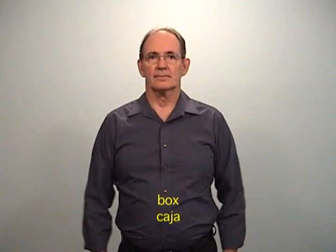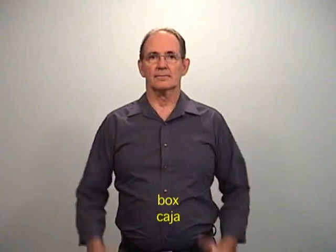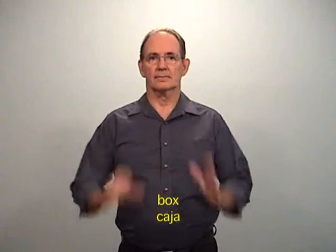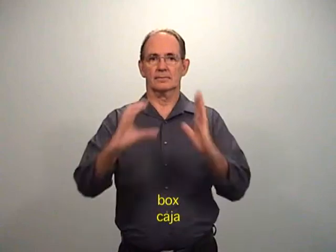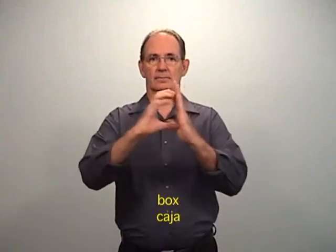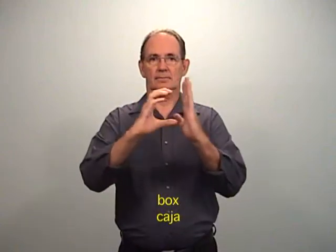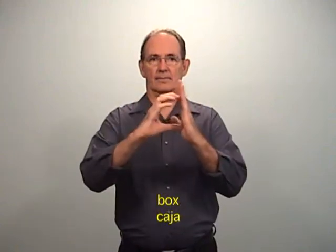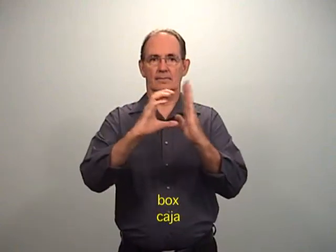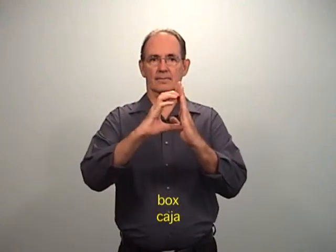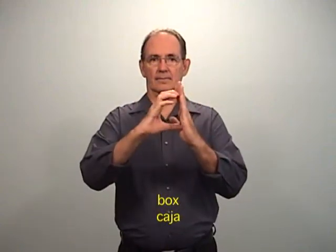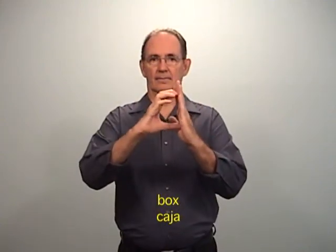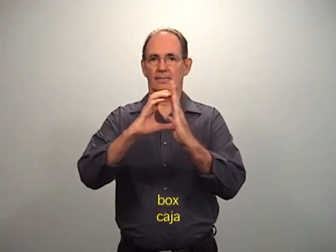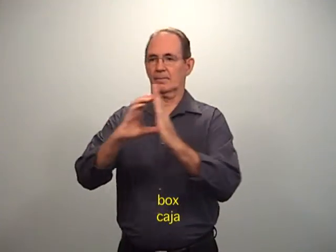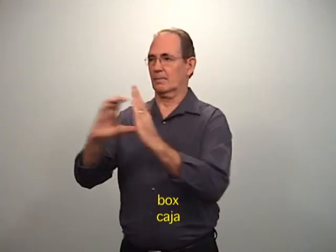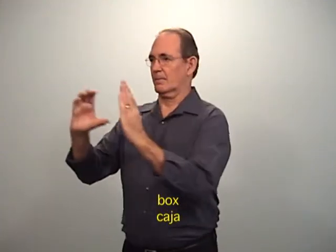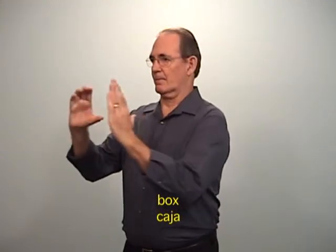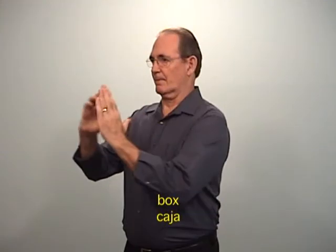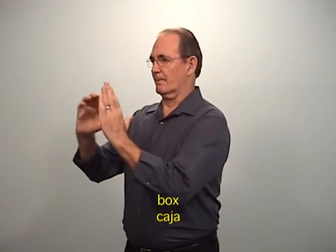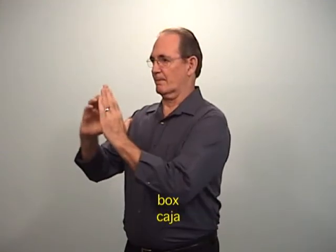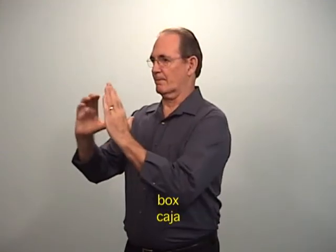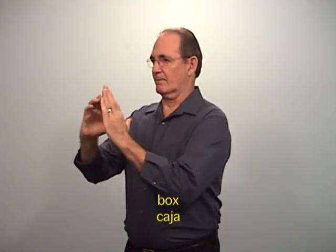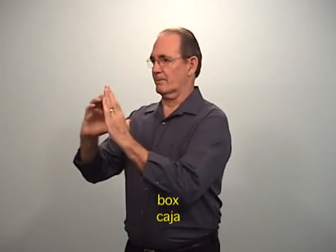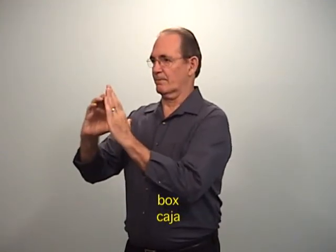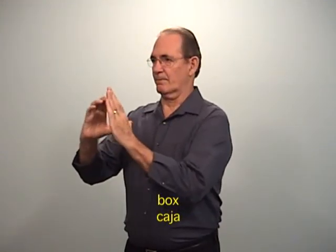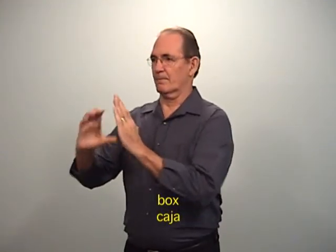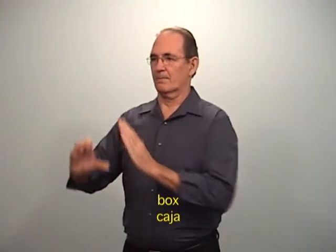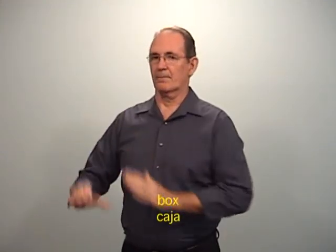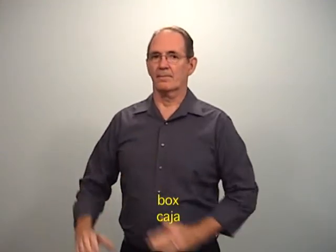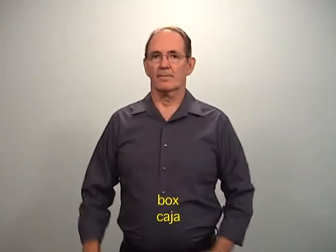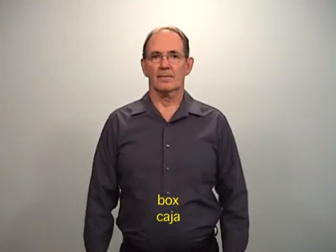Box